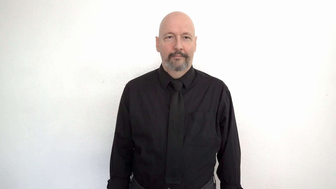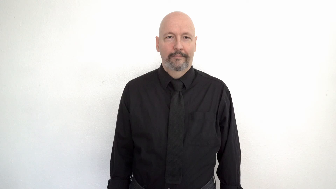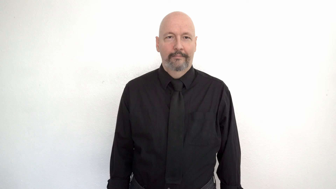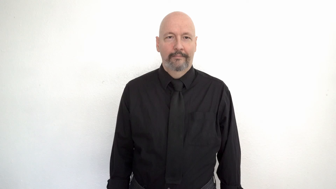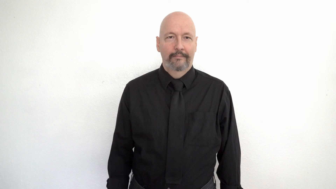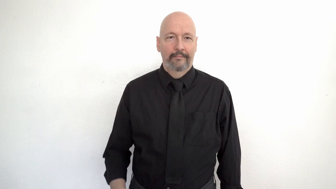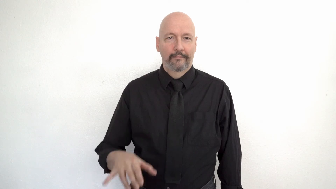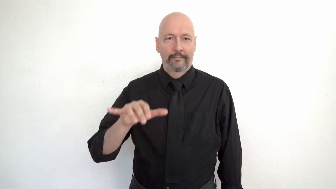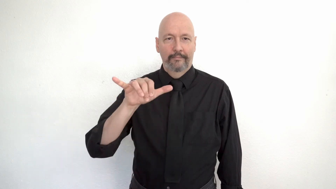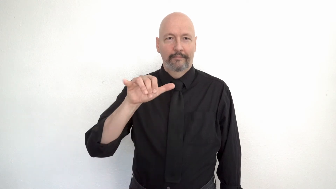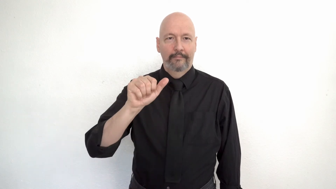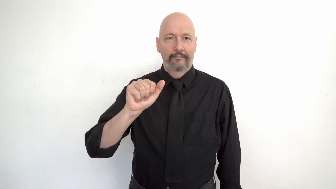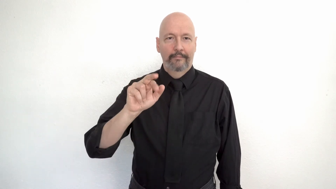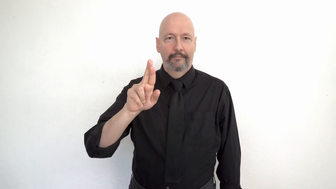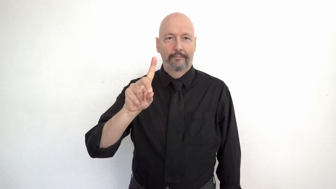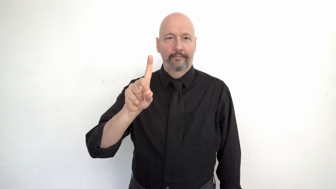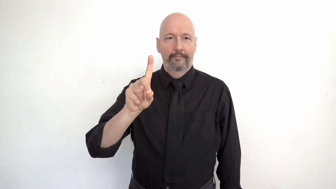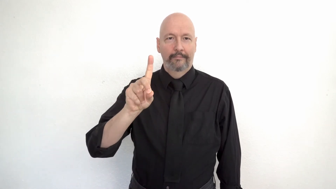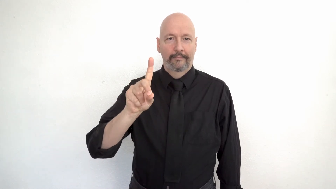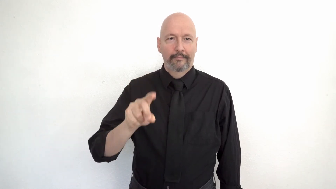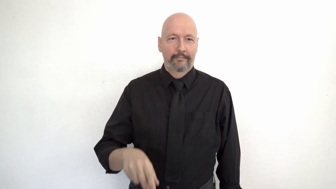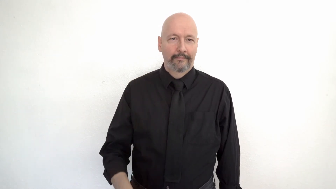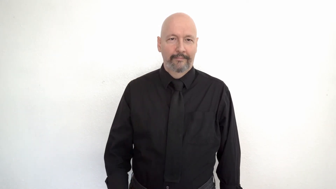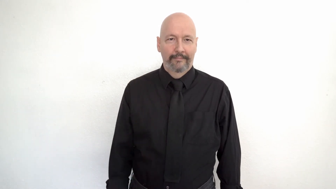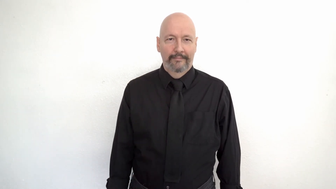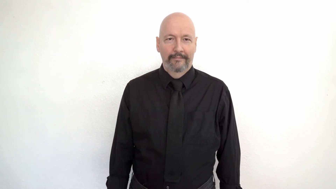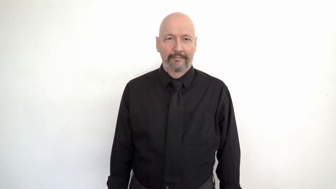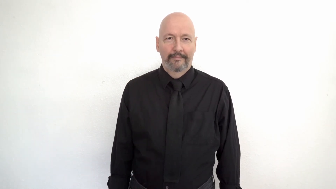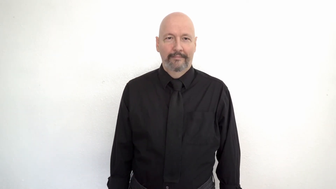yard [Y-A-R-D / fs-YARD]